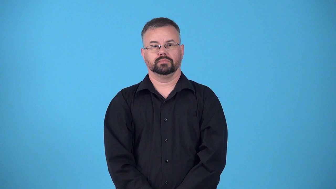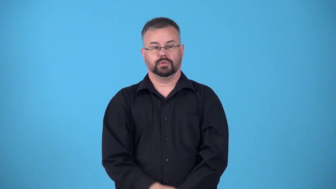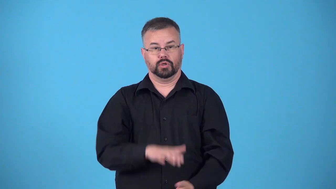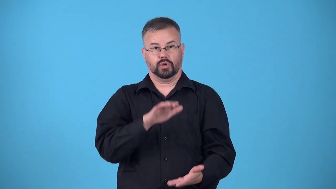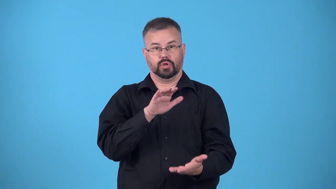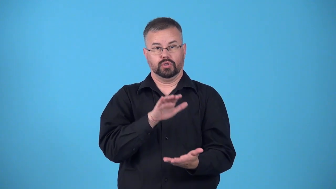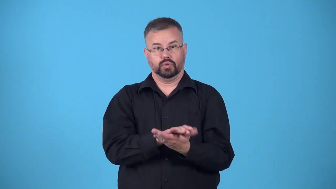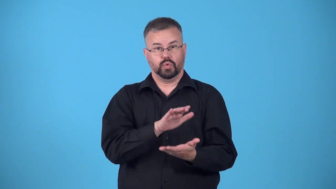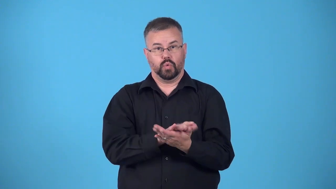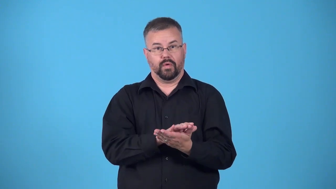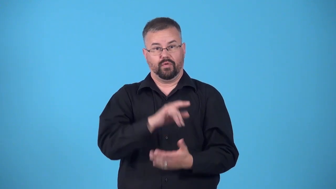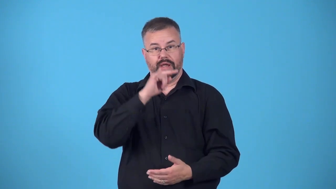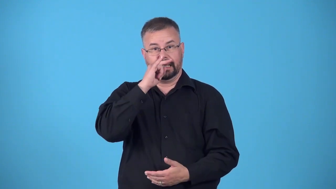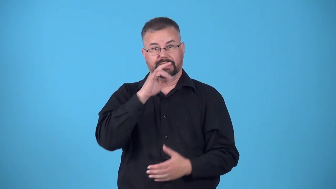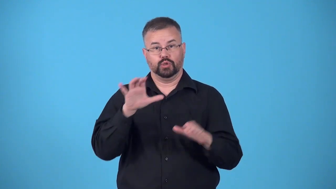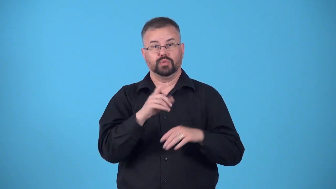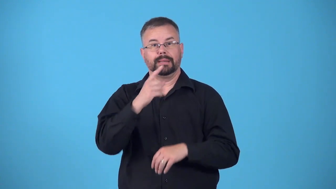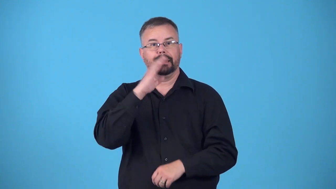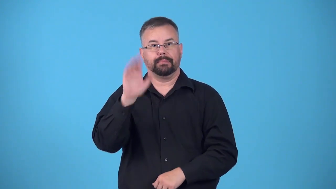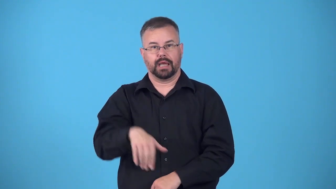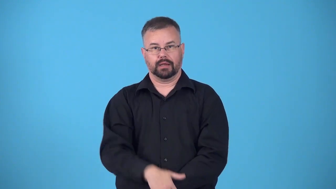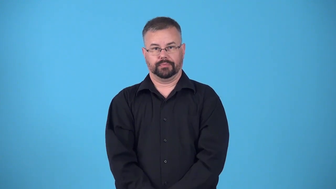reformatory,reform school